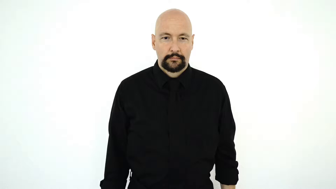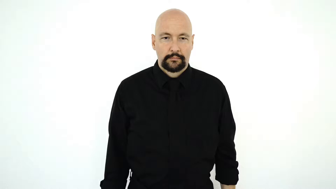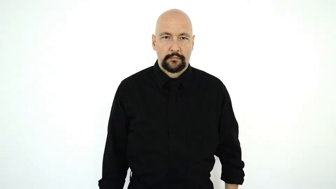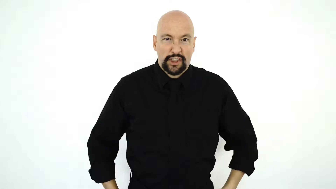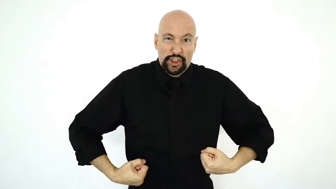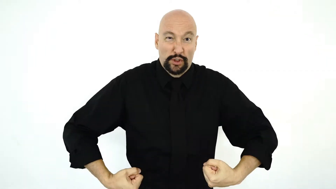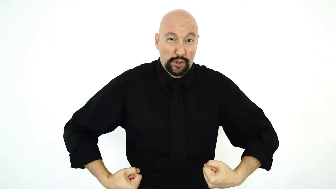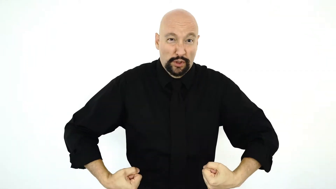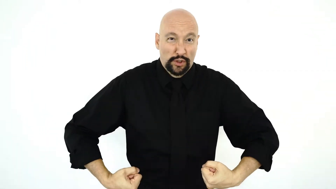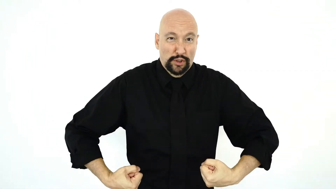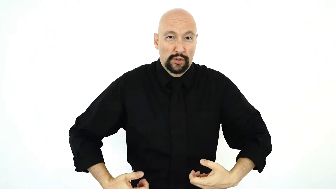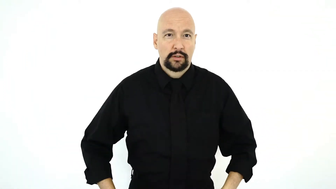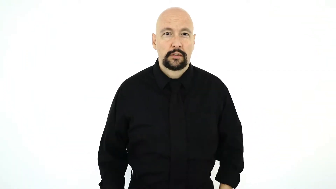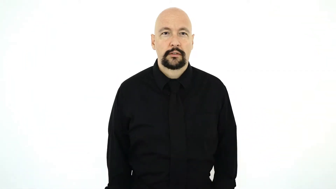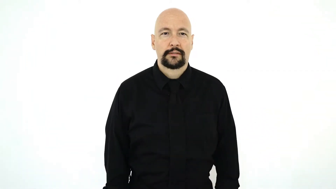HULK-[clench-version]